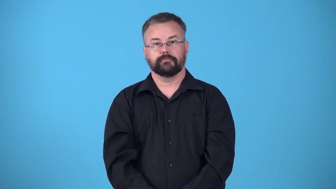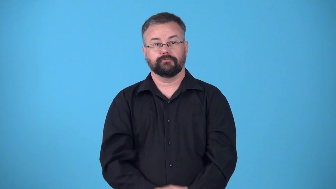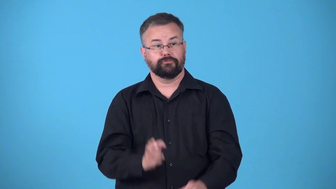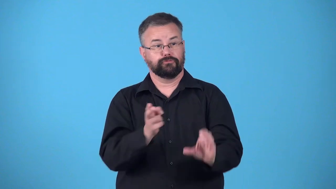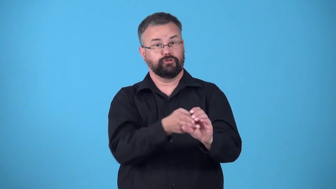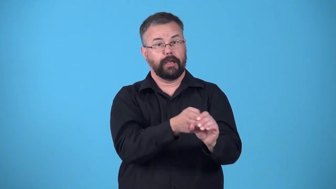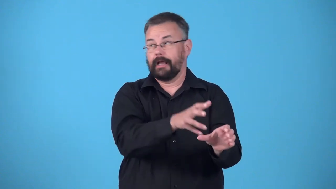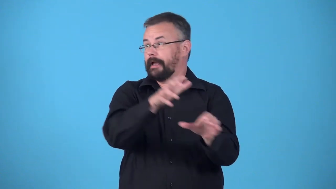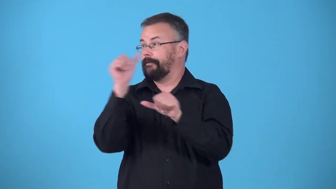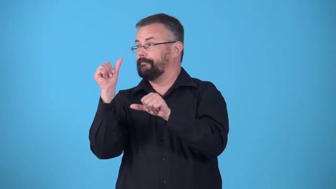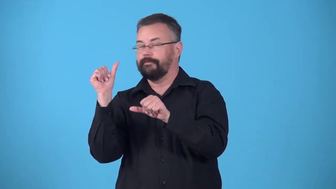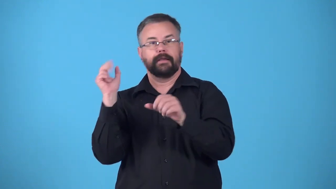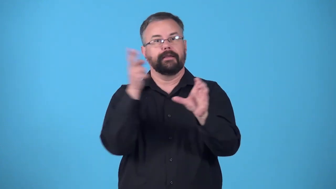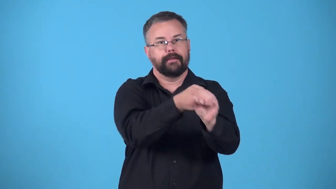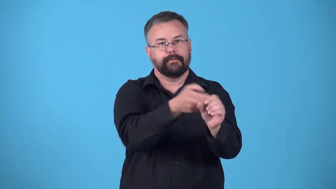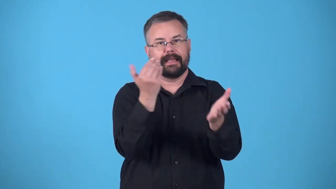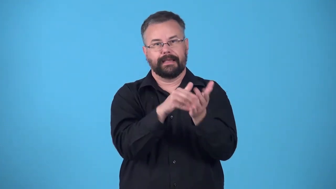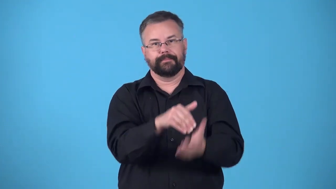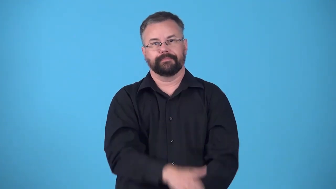back in